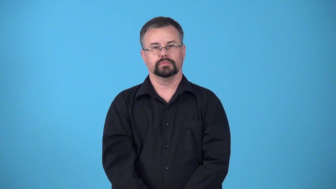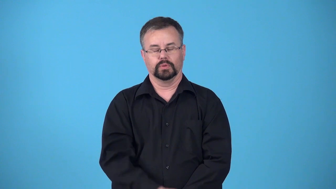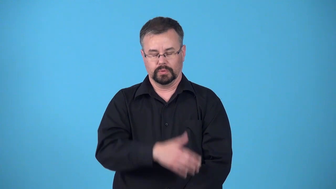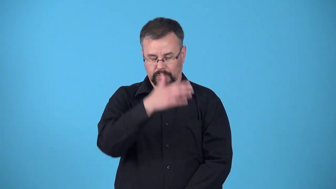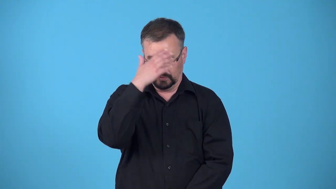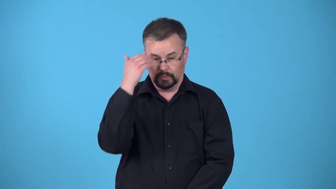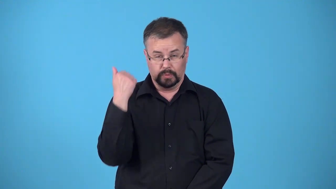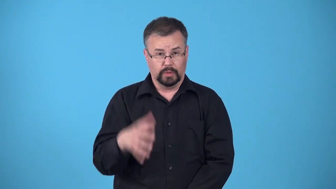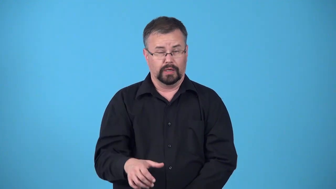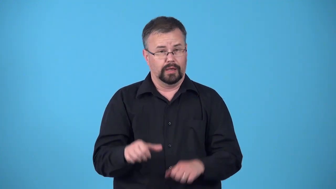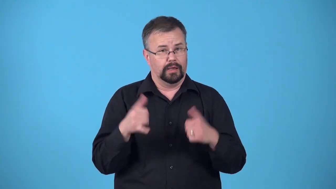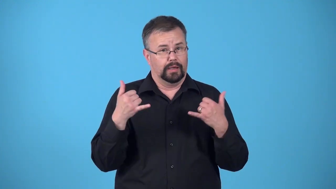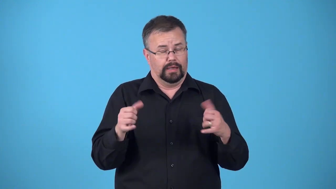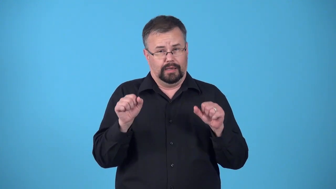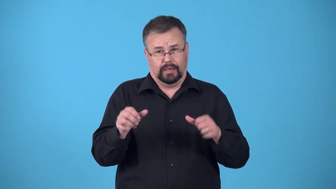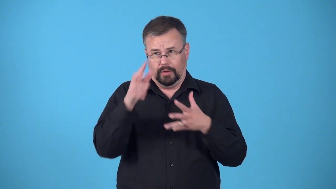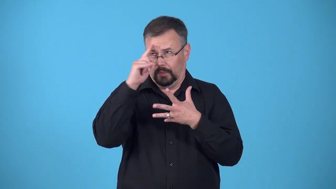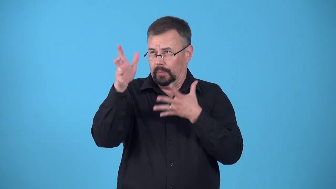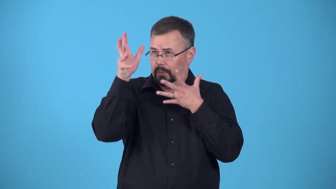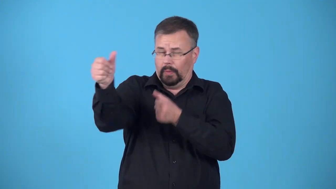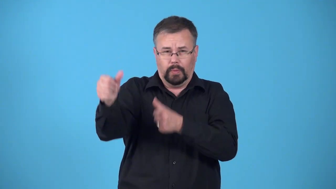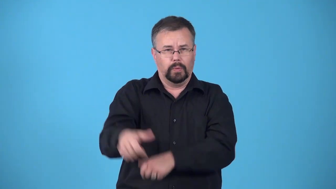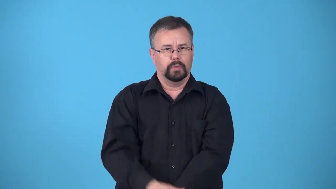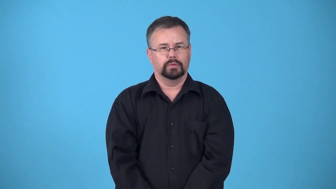that's a load off my mind